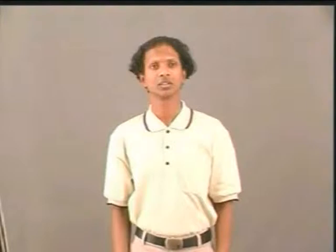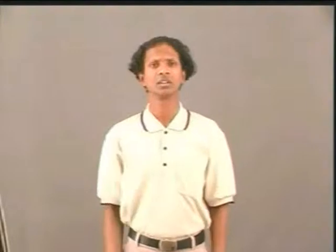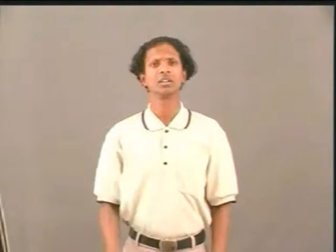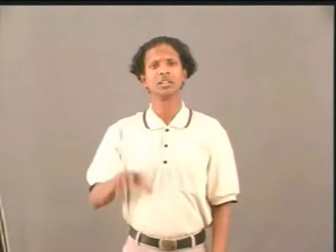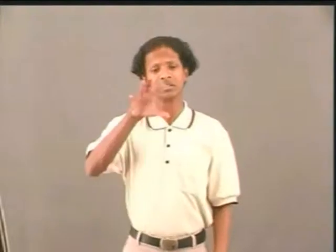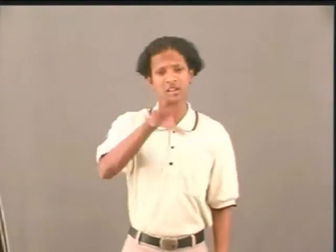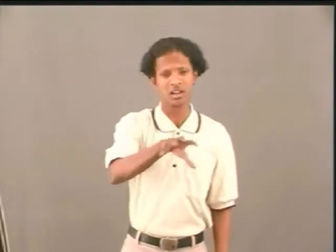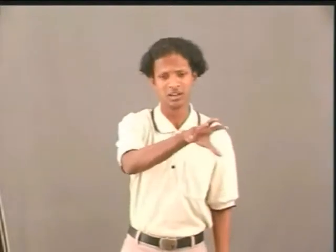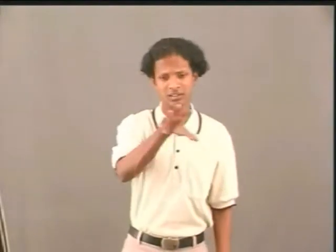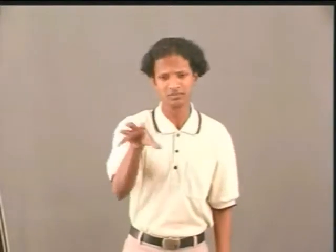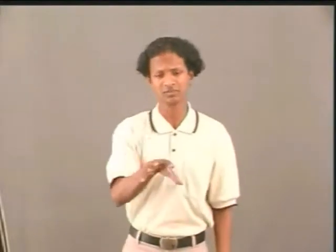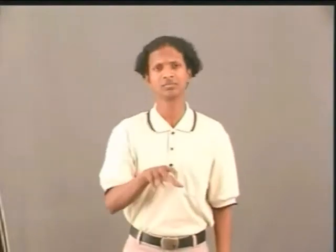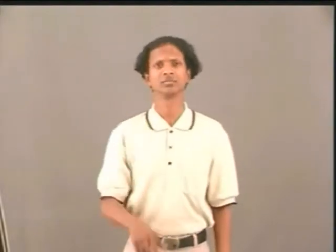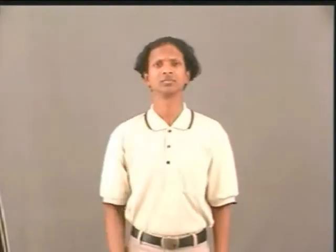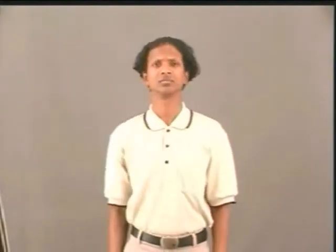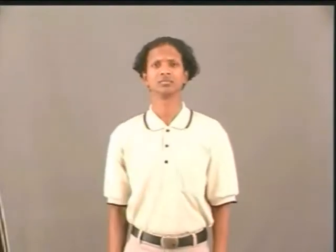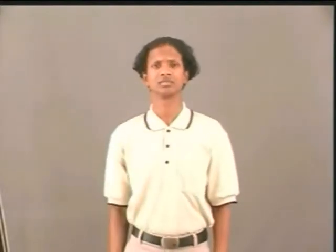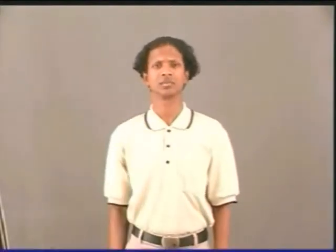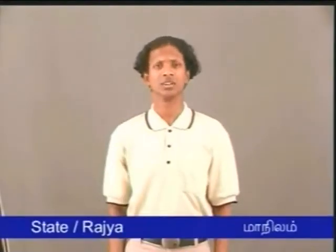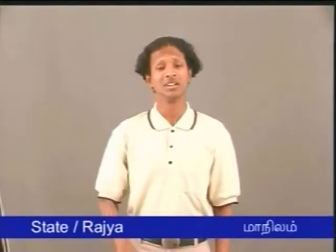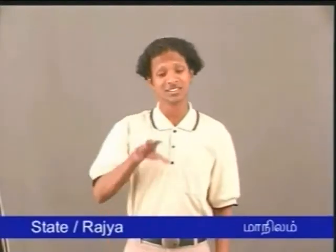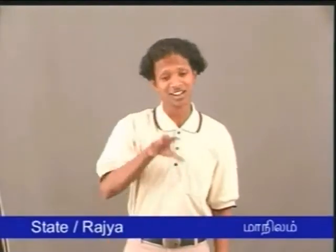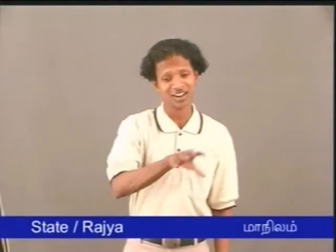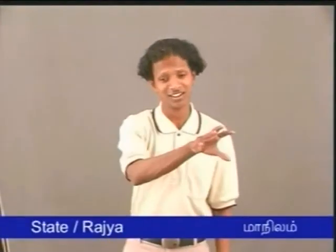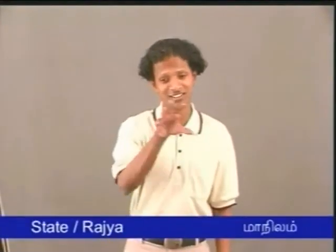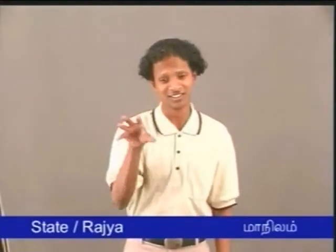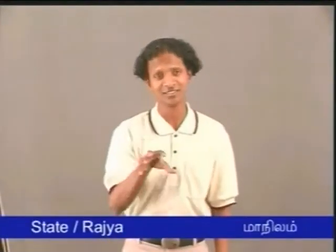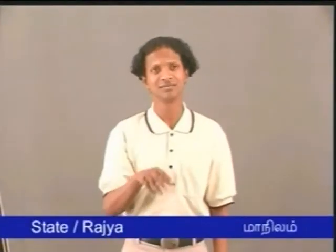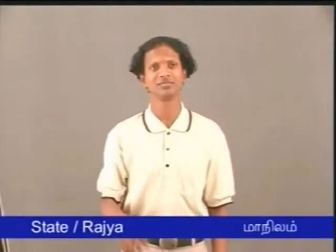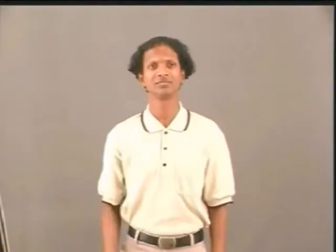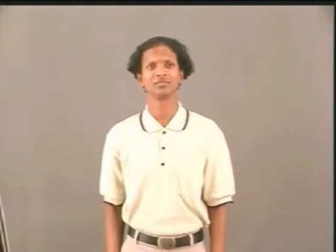state